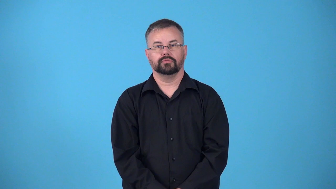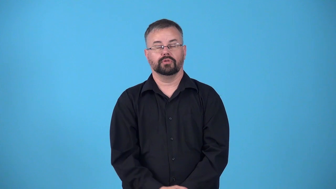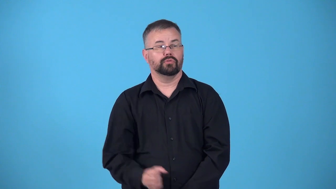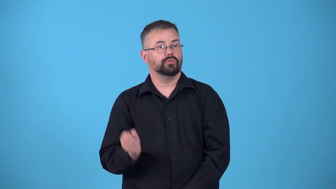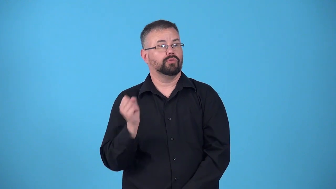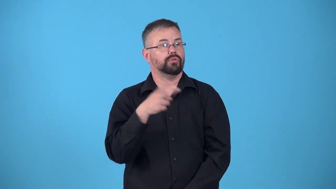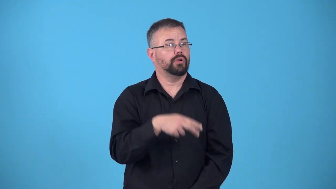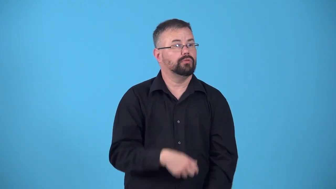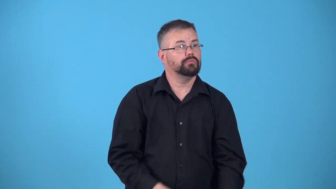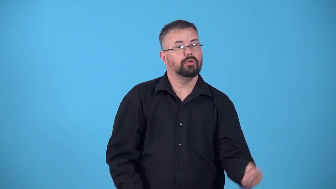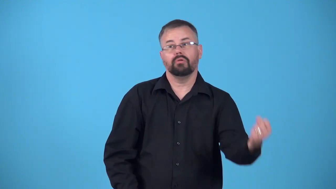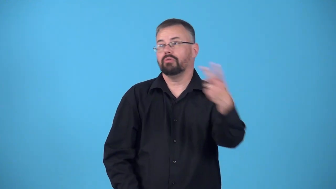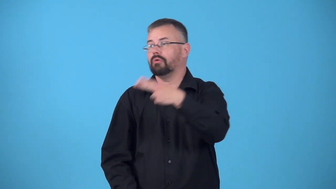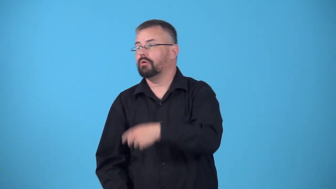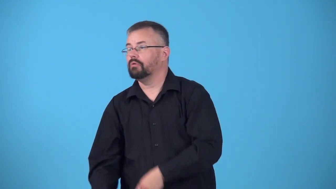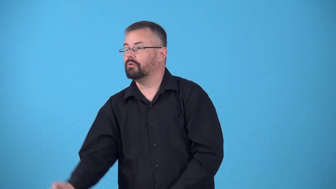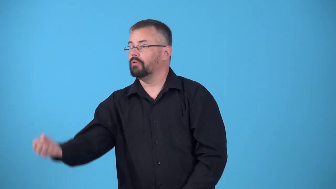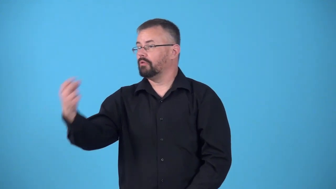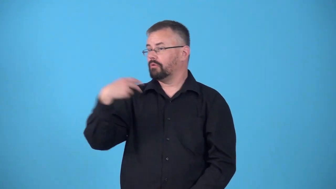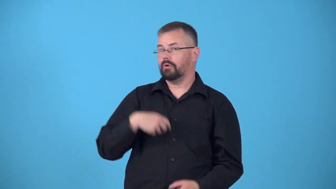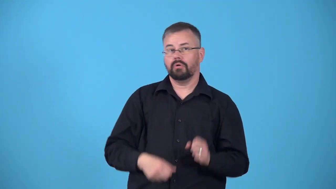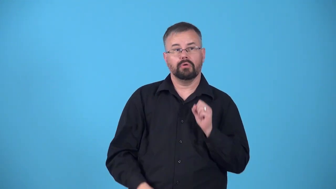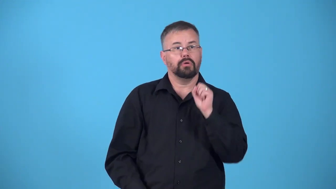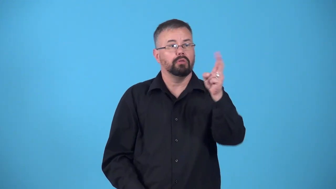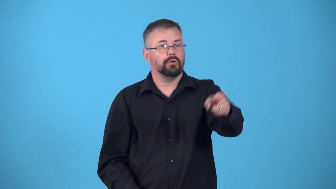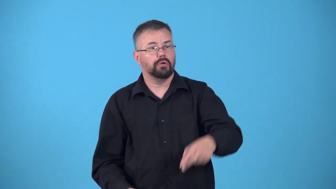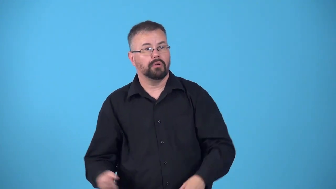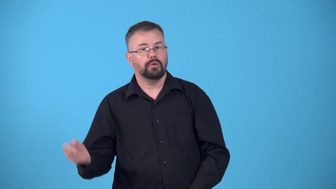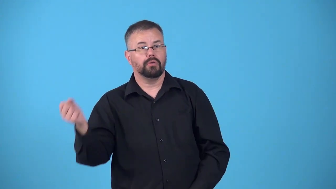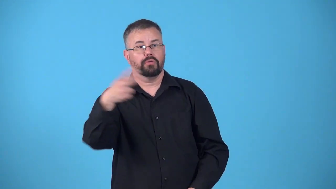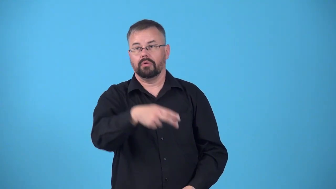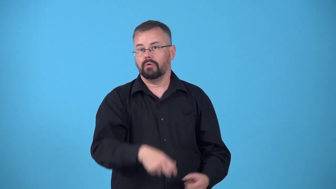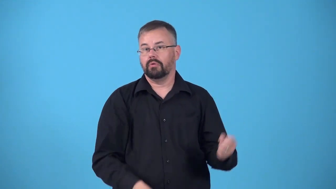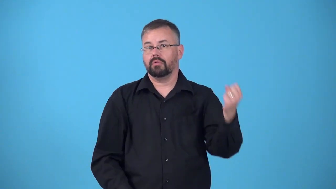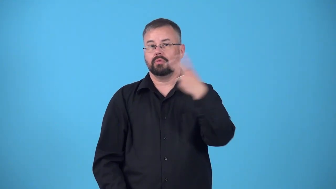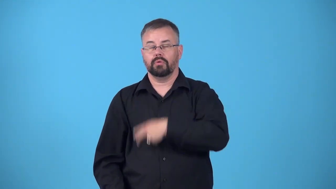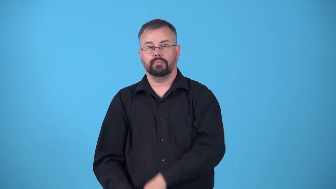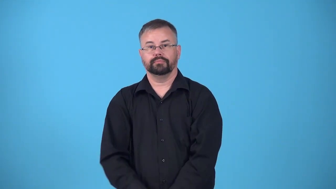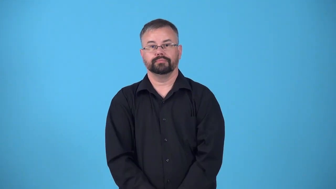throw around, toss around ball